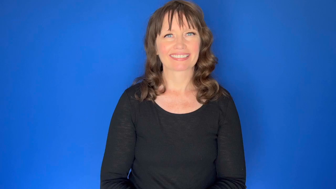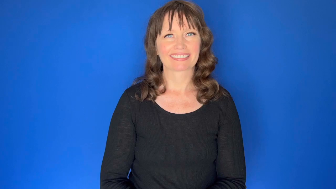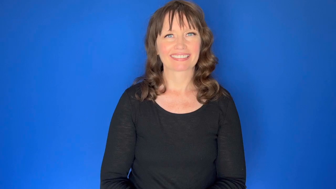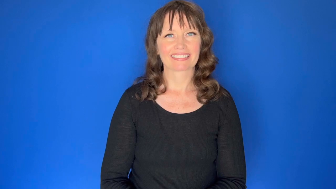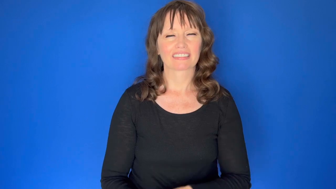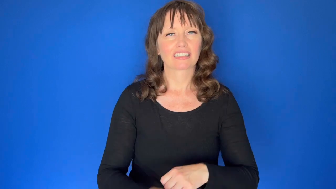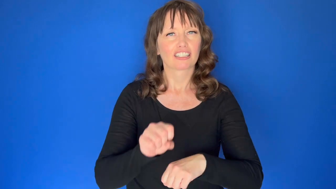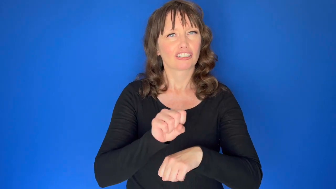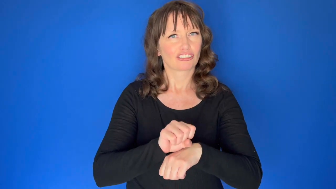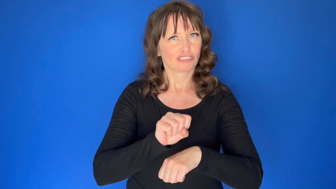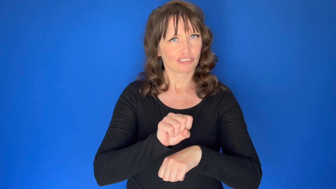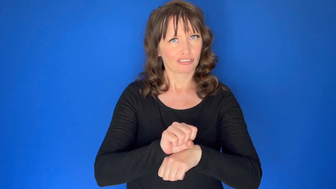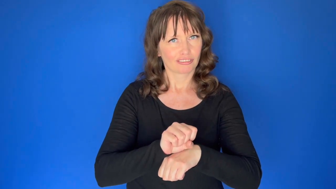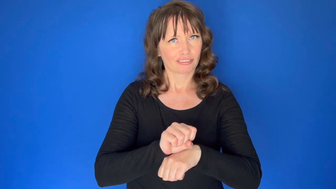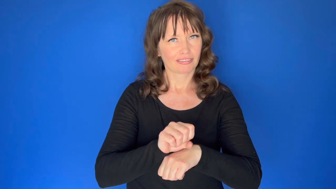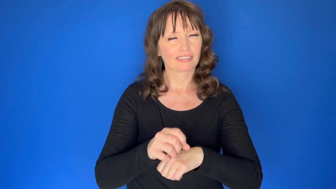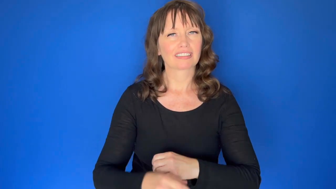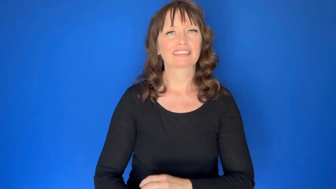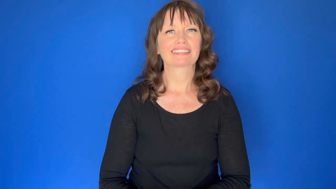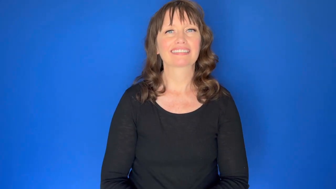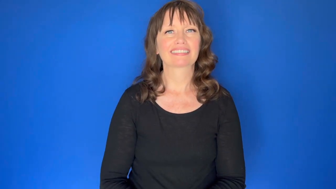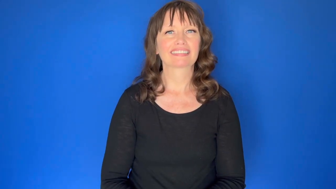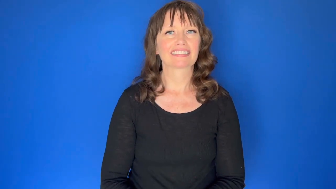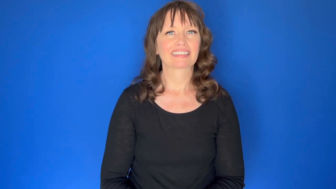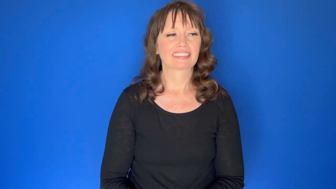synagoge